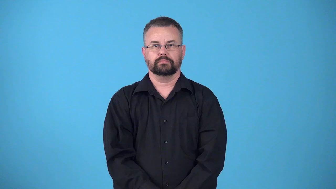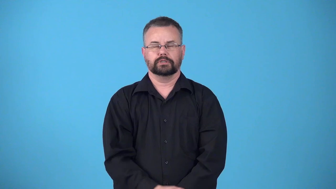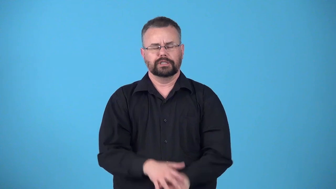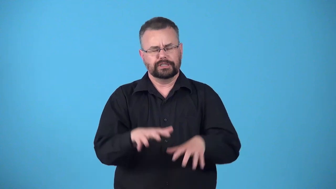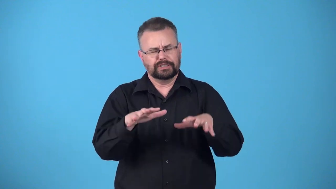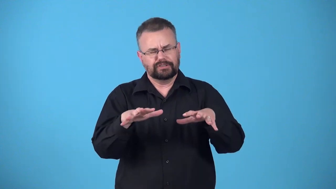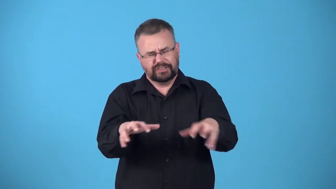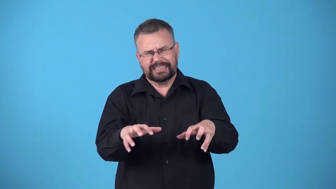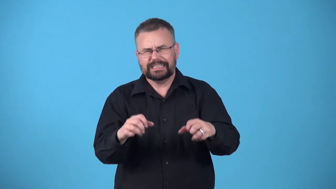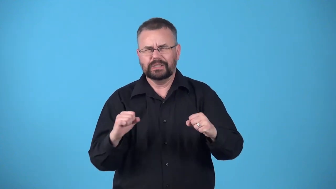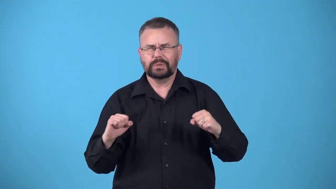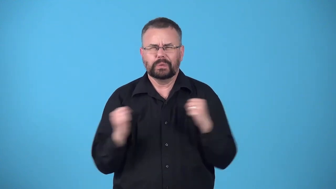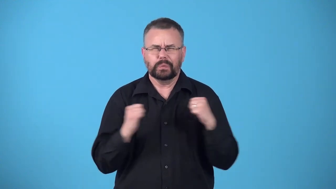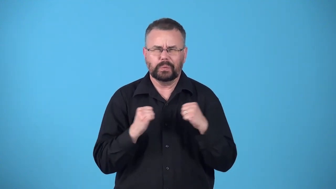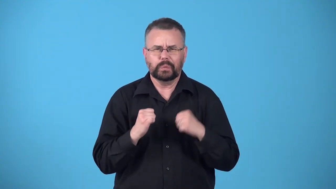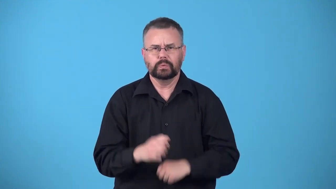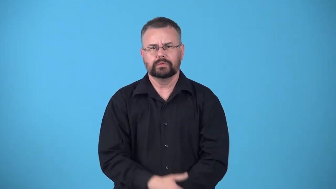brass monkey